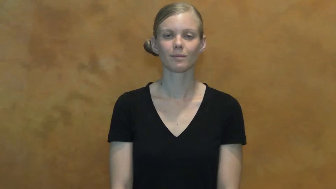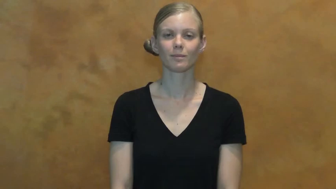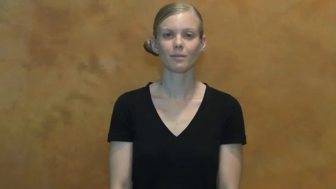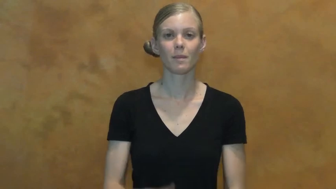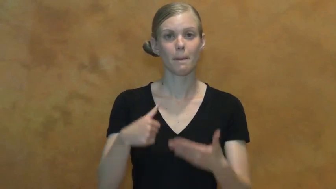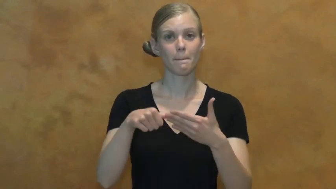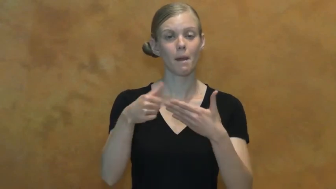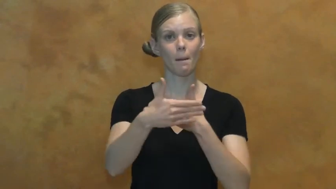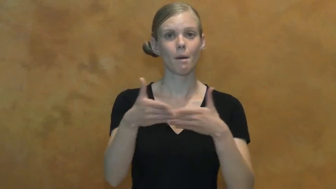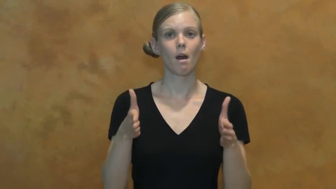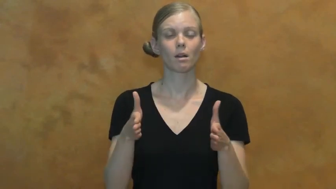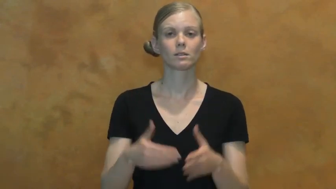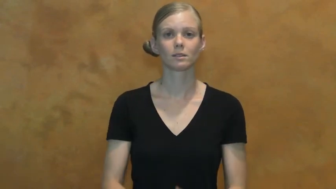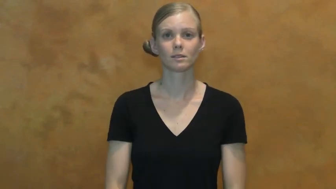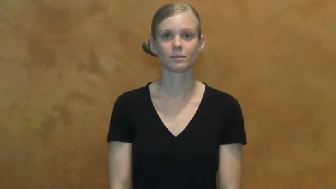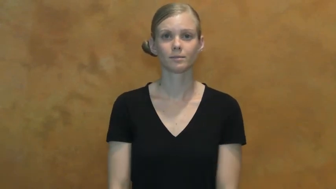mailbox